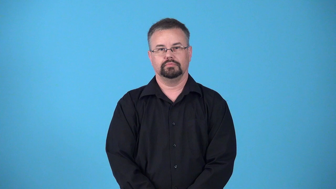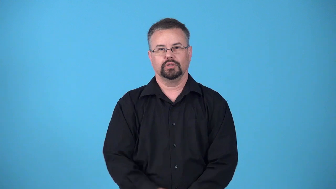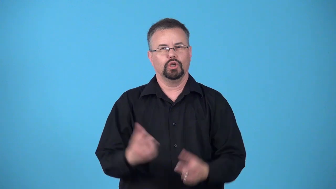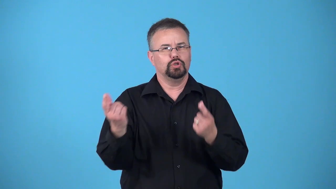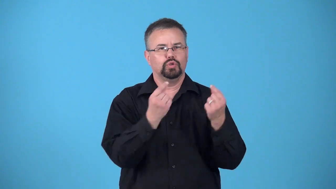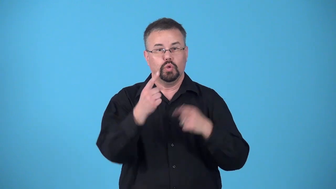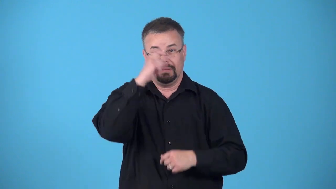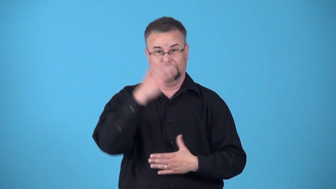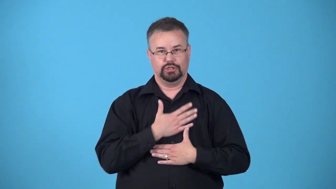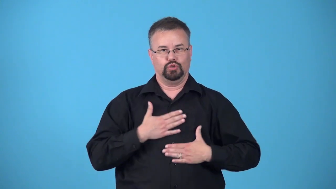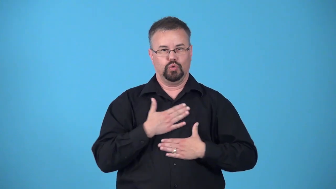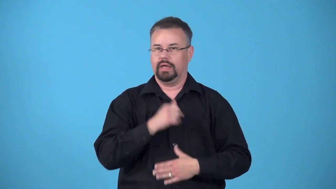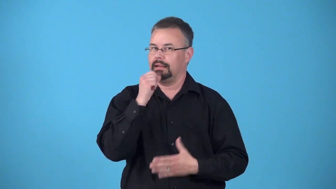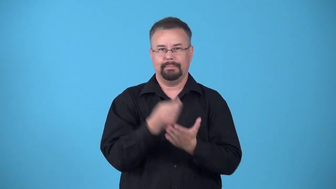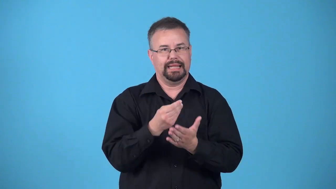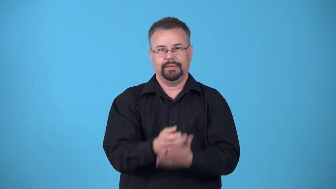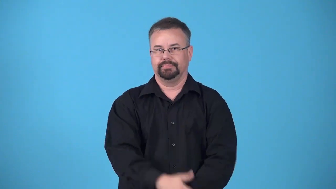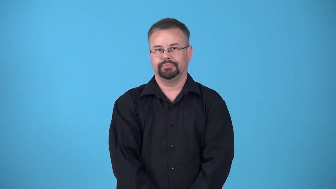labor of love